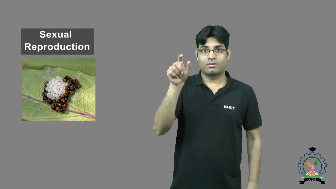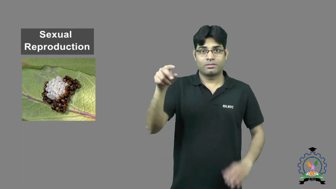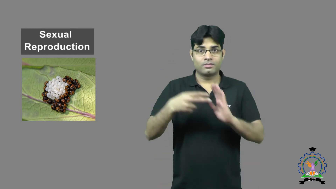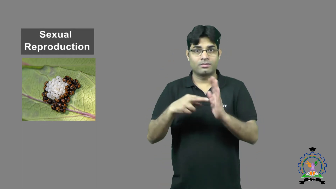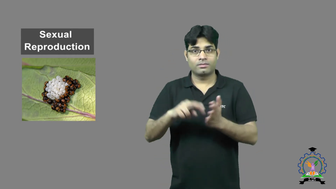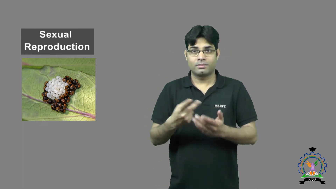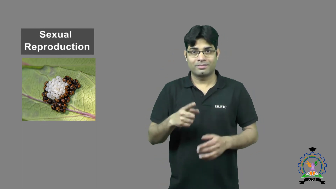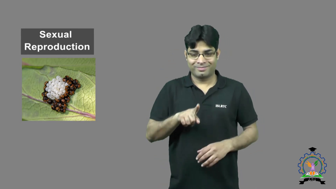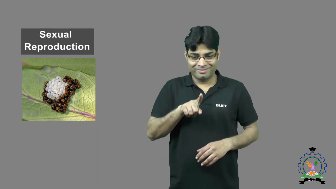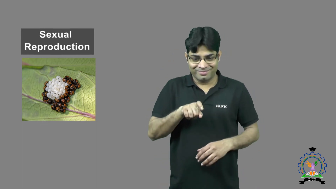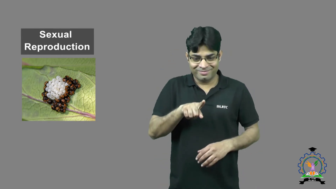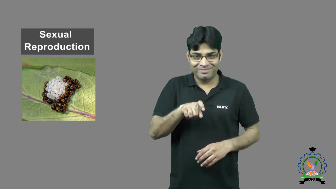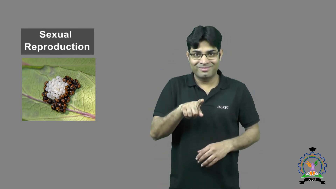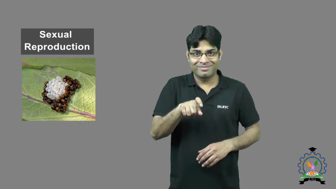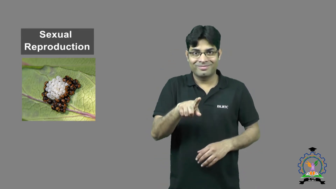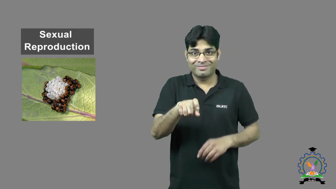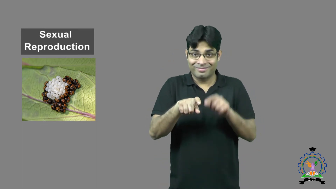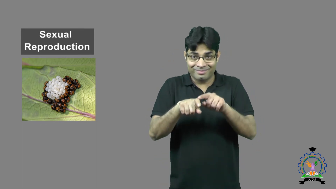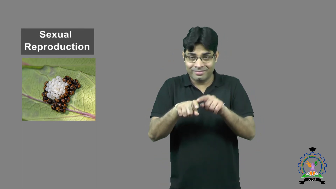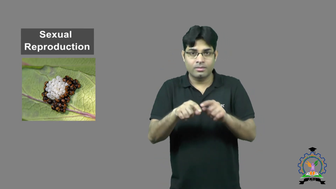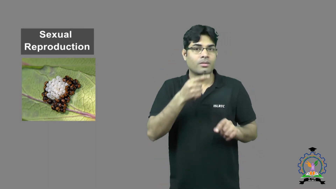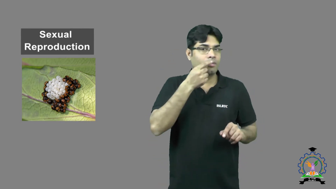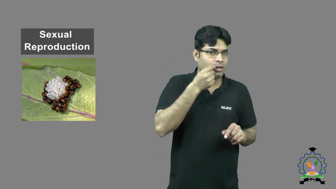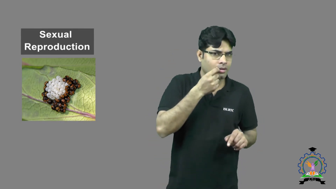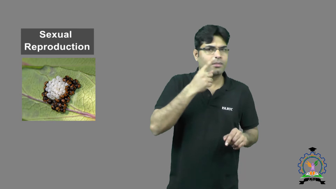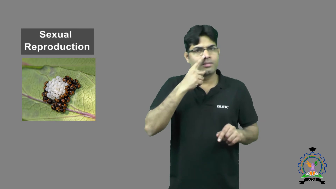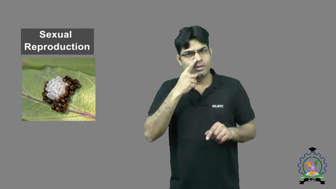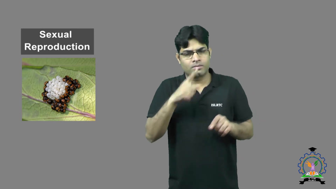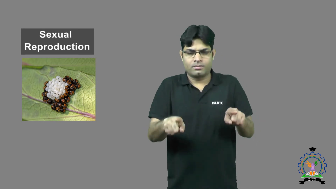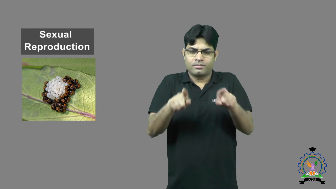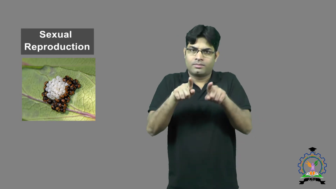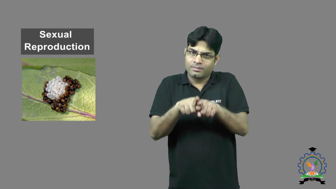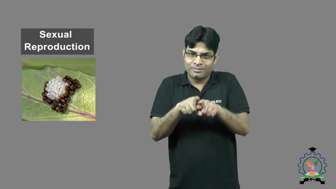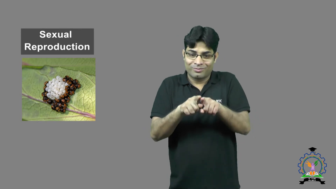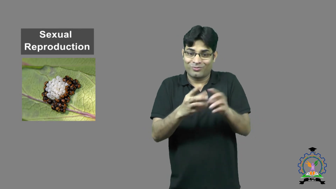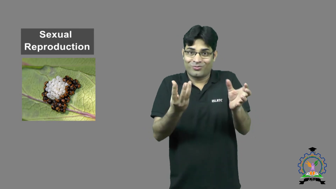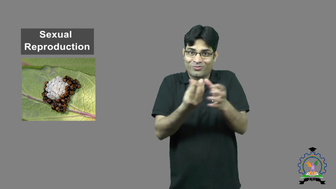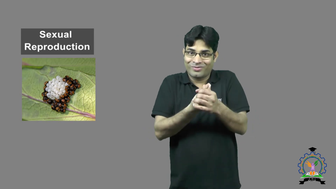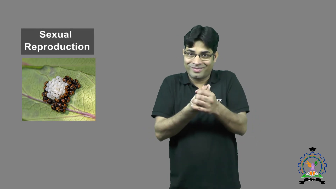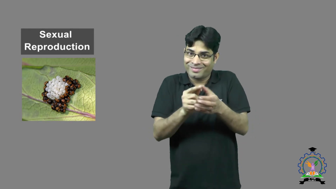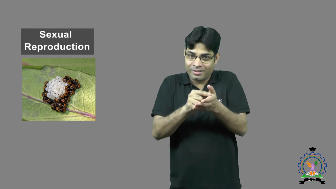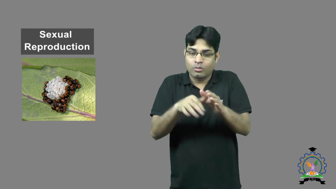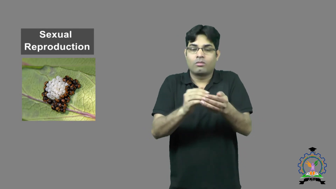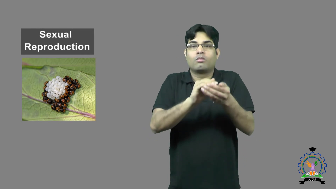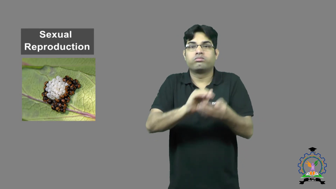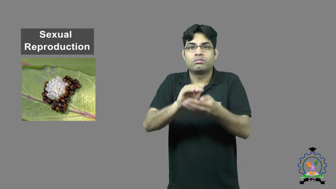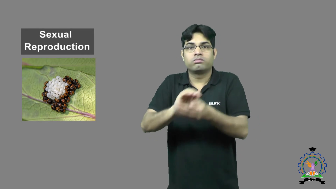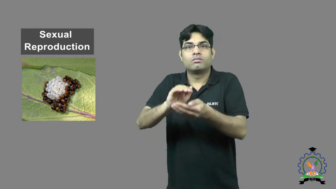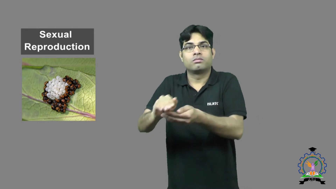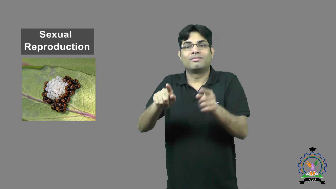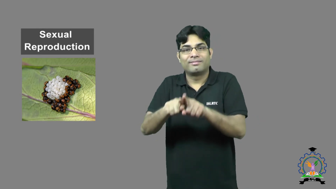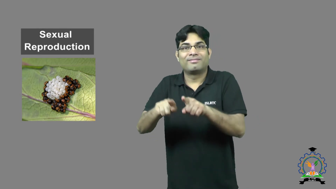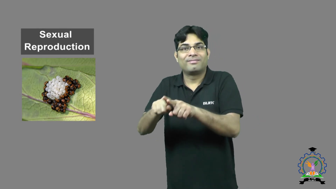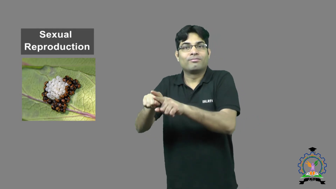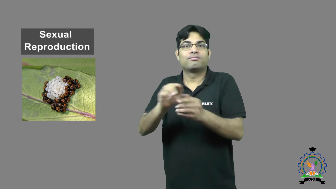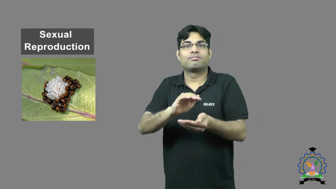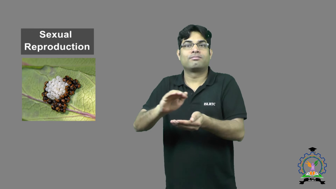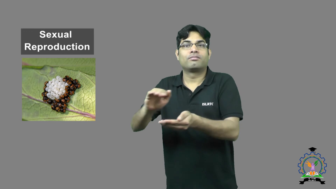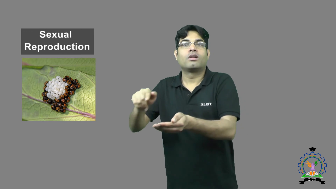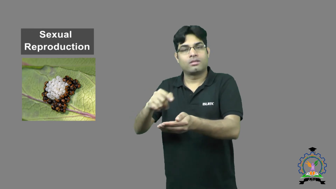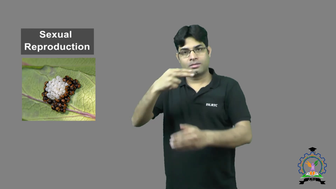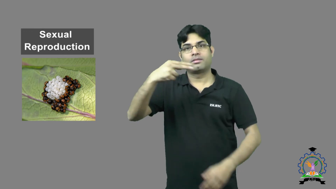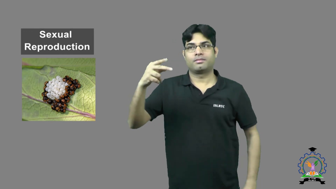Sexual Reproduction